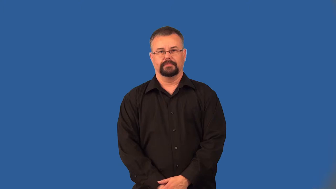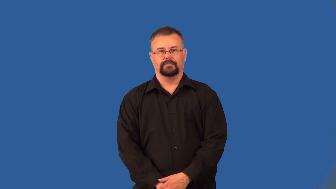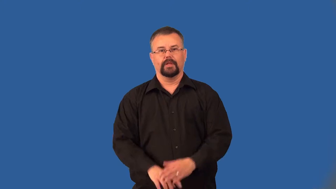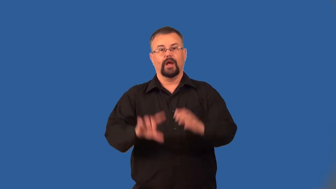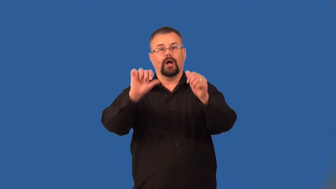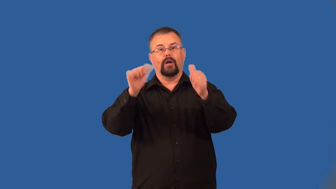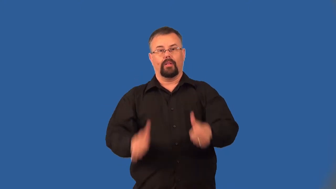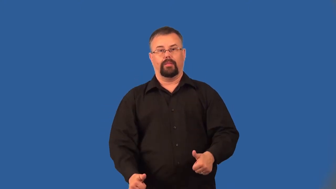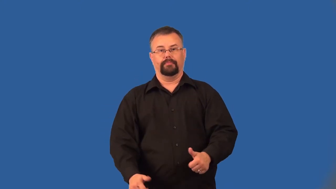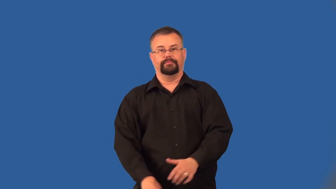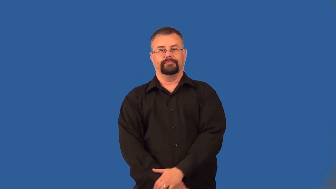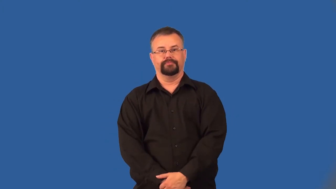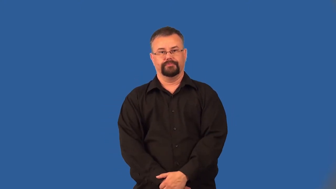devolve